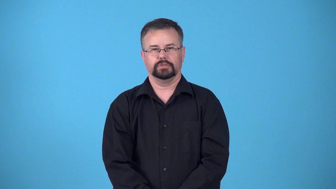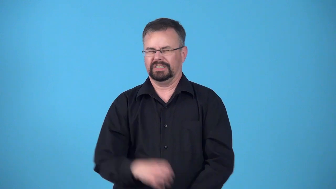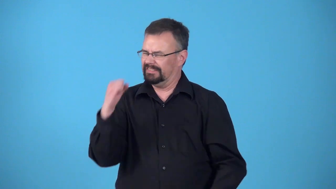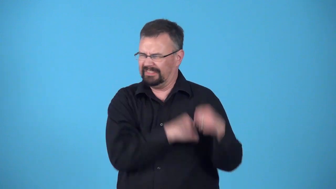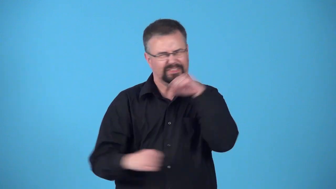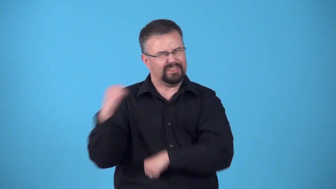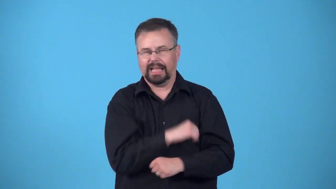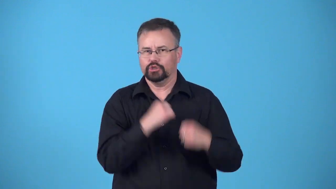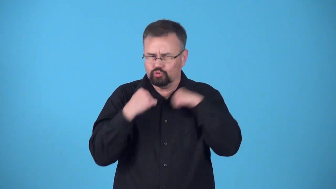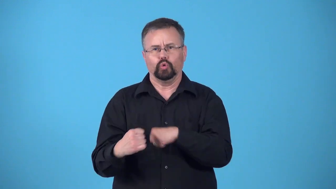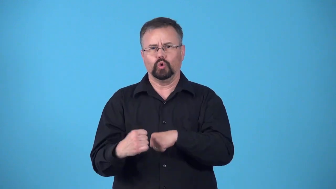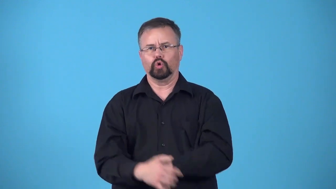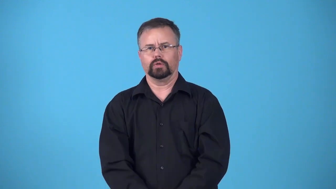fight tooth and nail